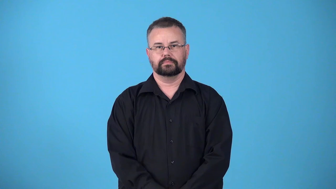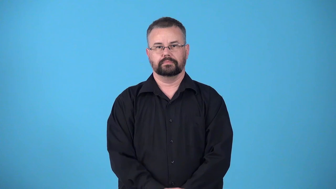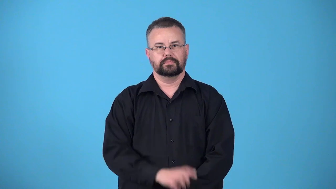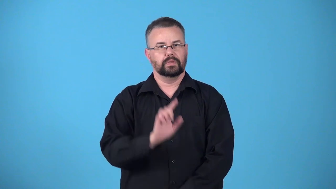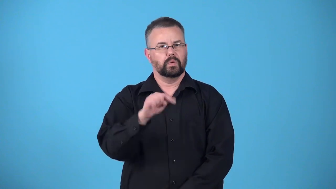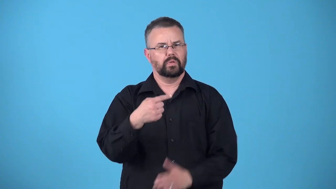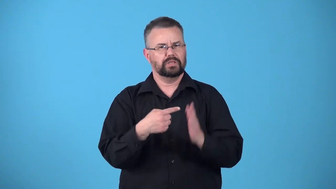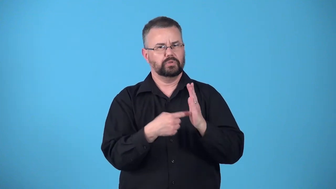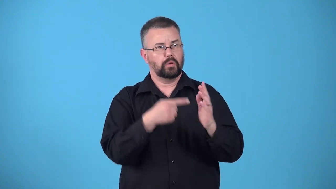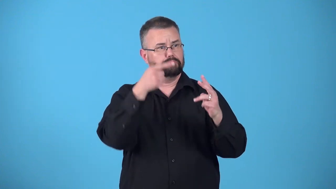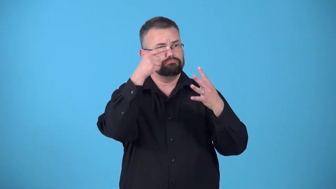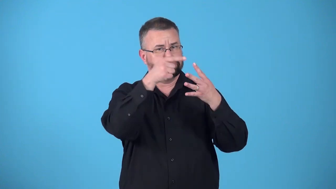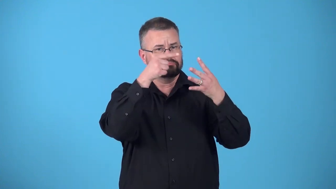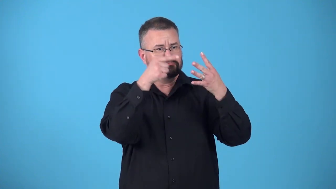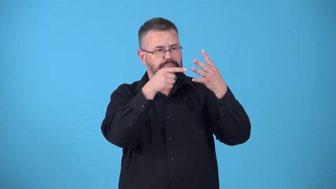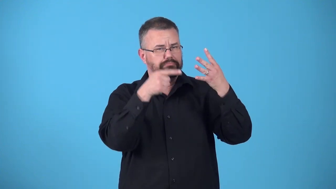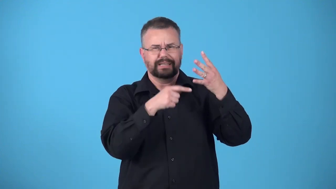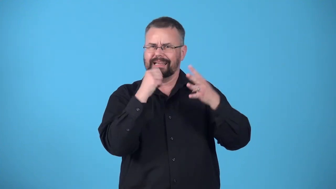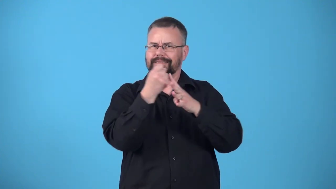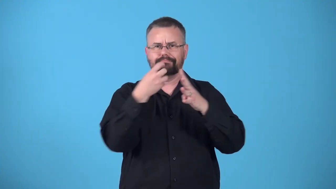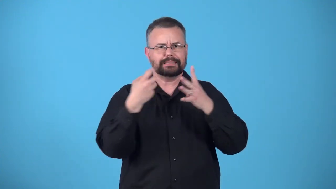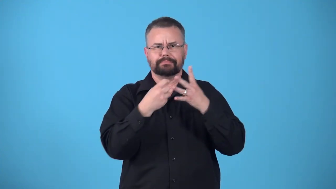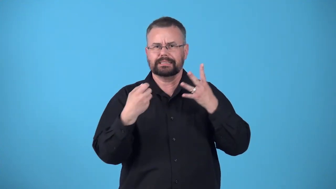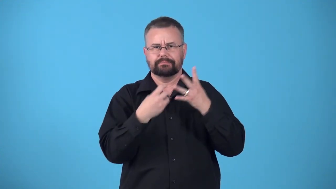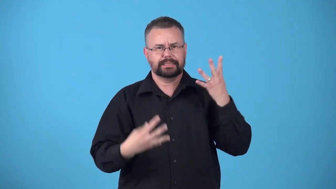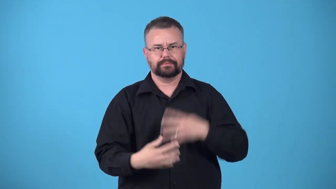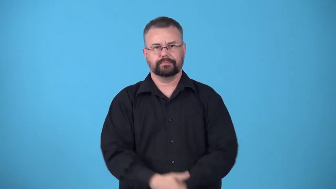broad strokes